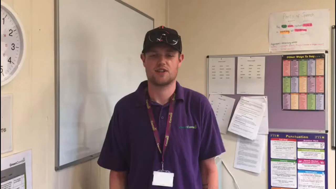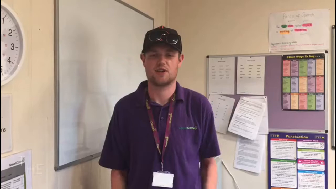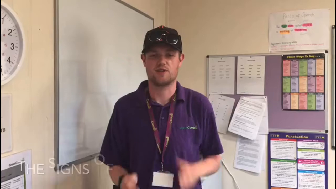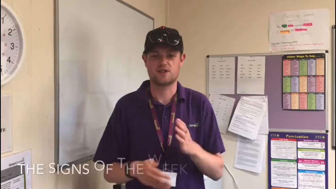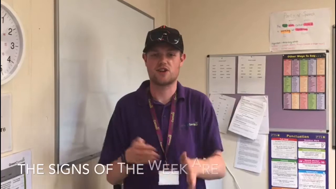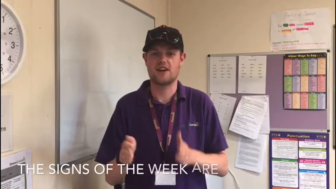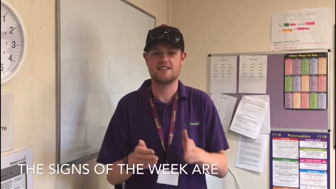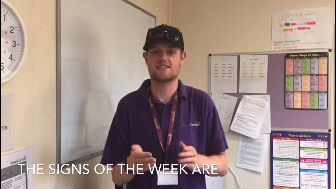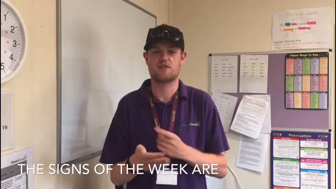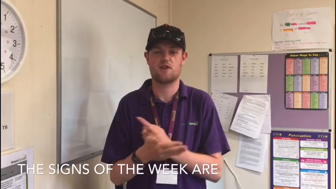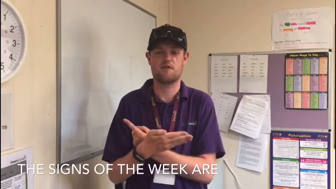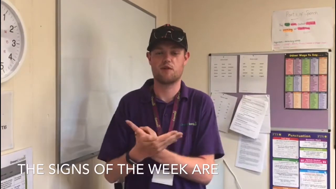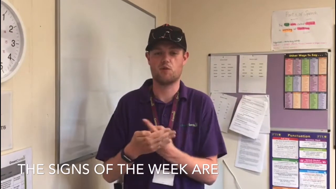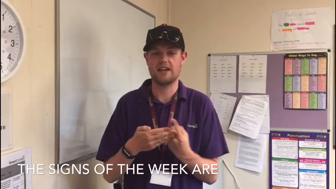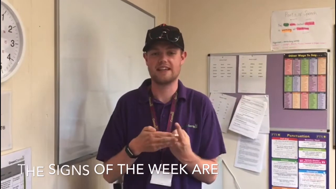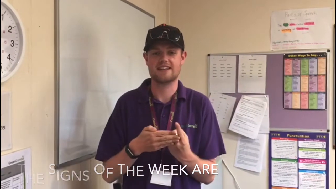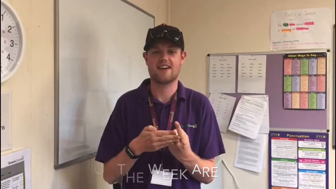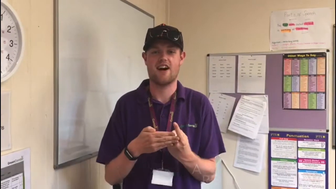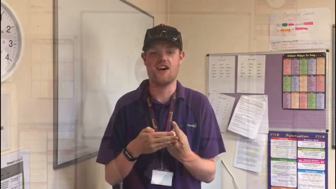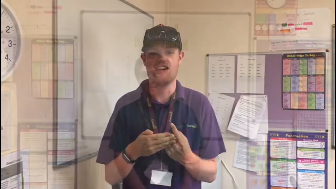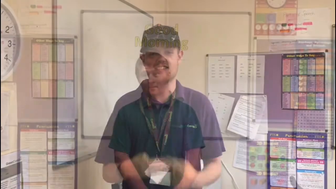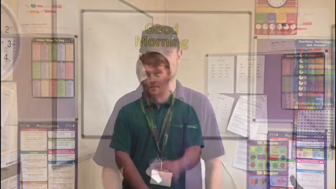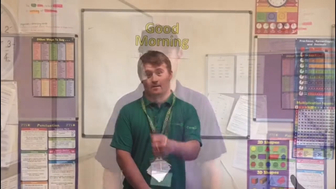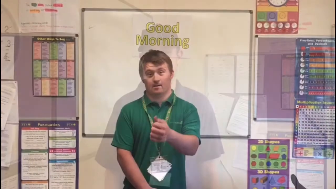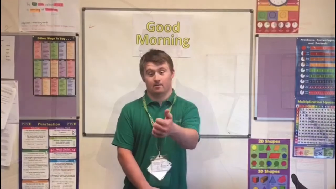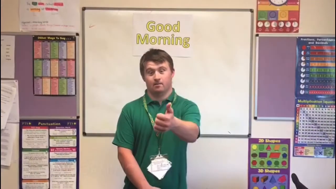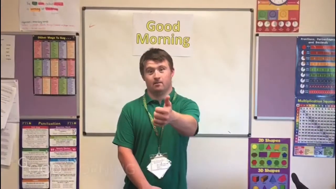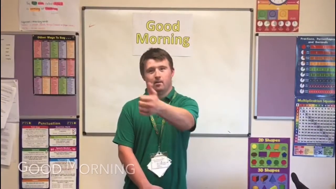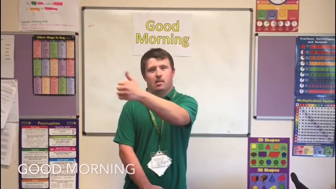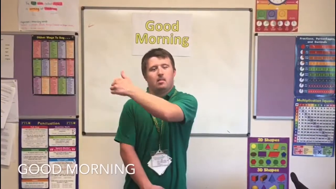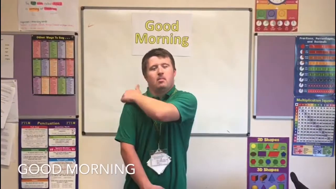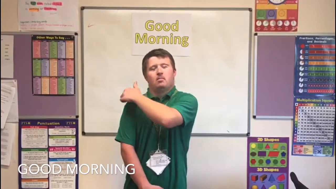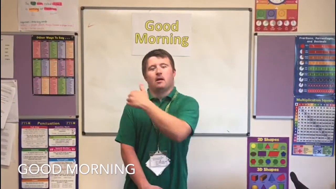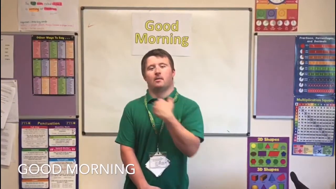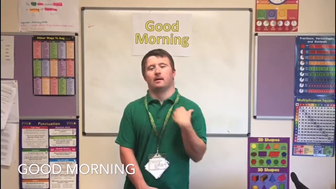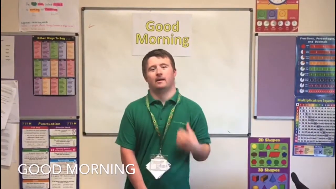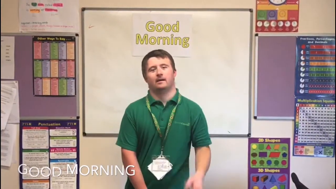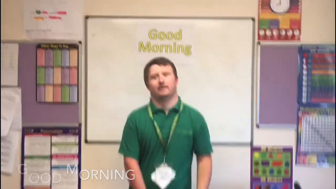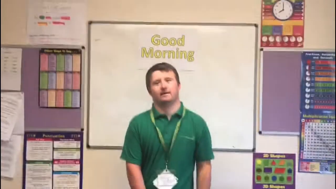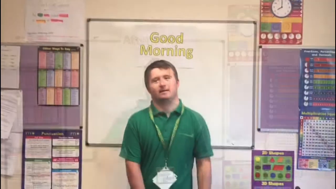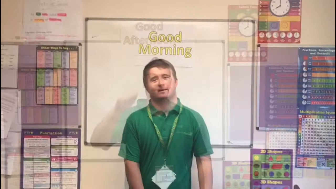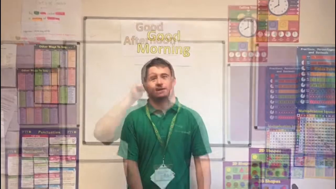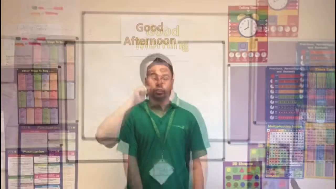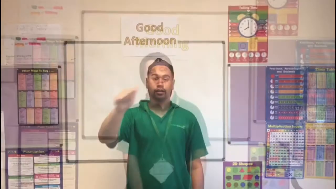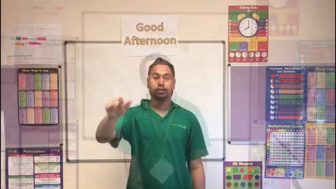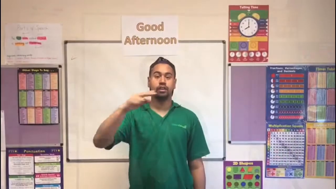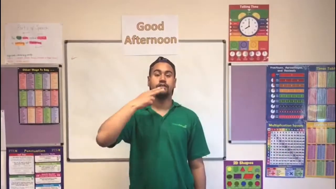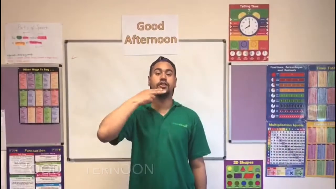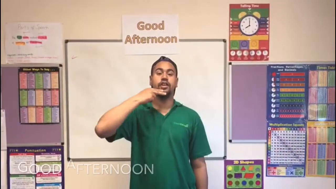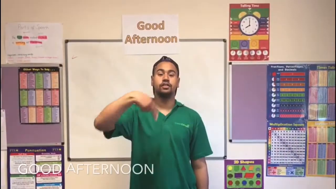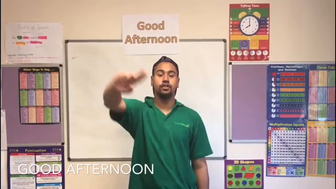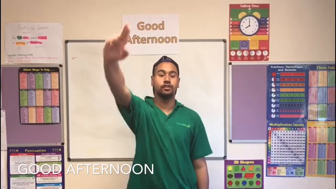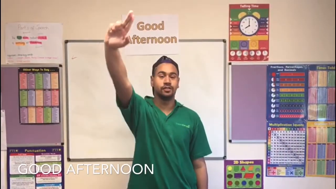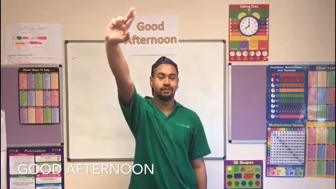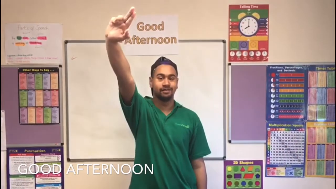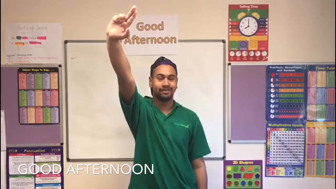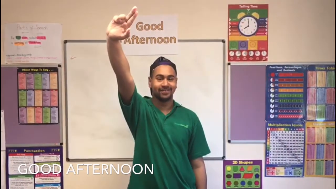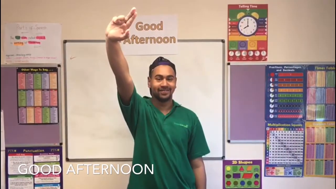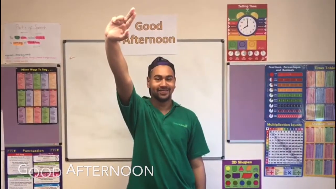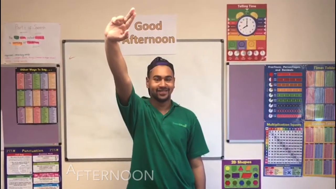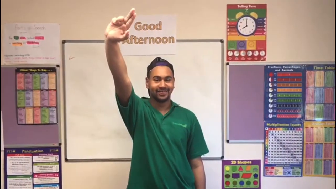Good Morning/Afternoon